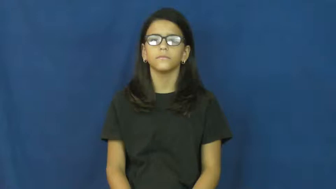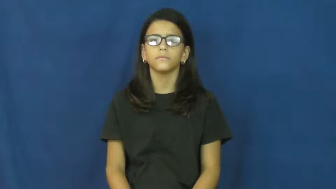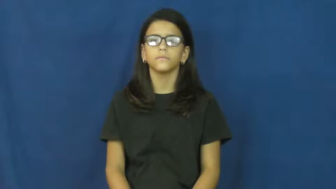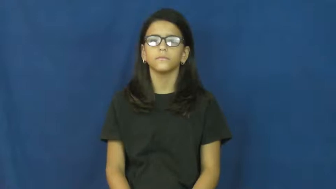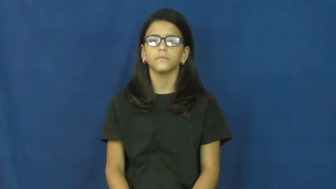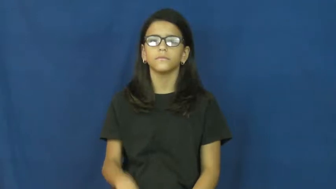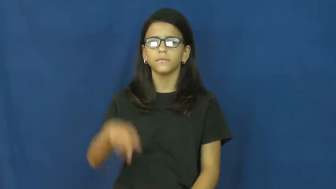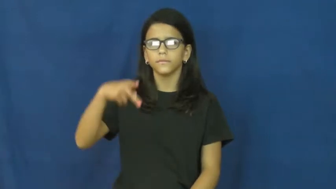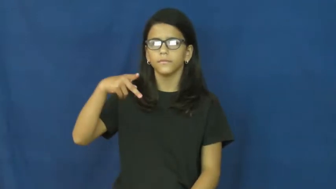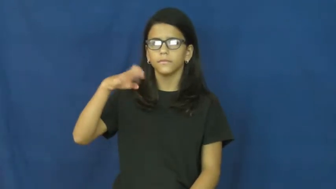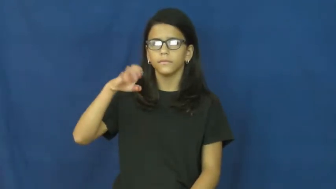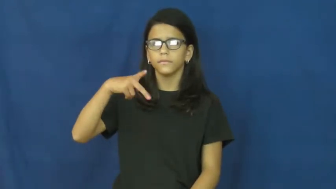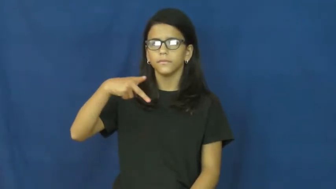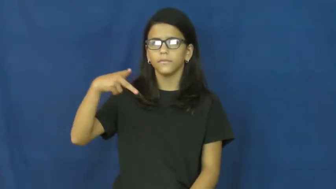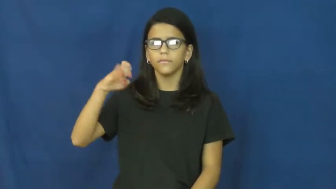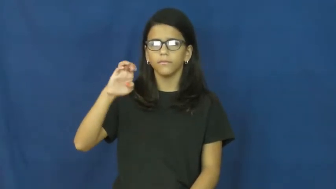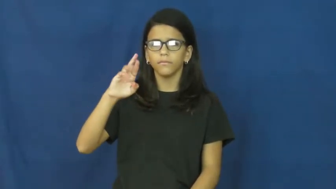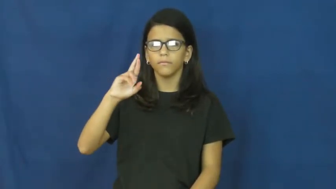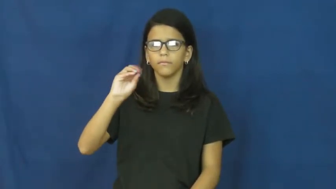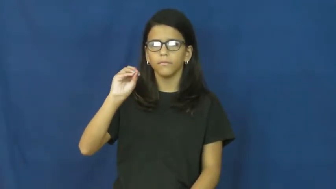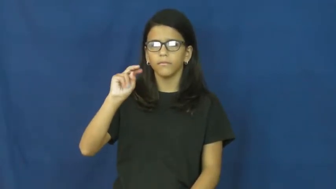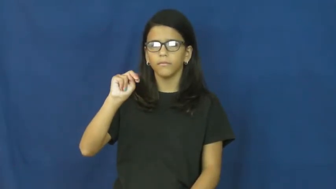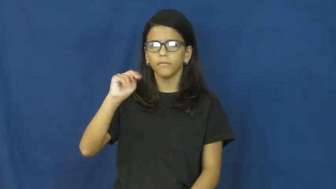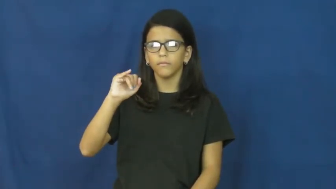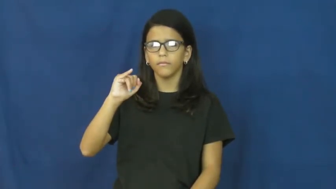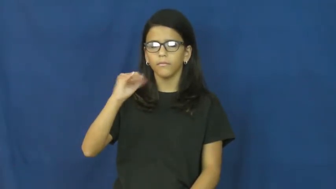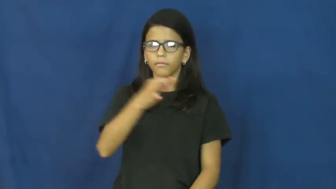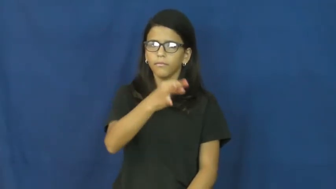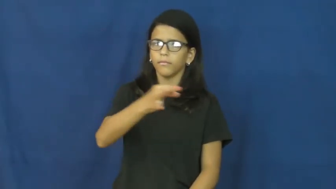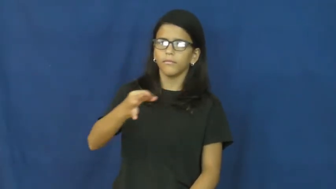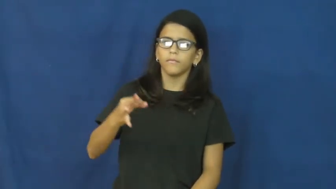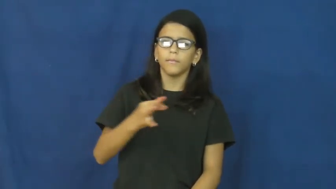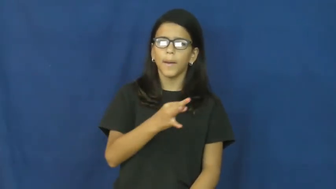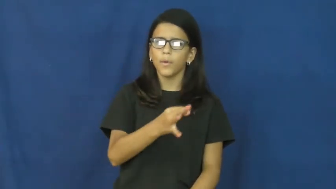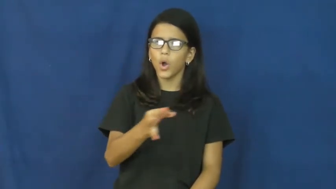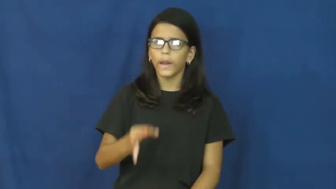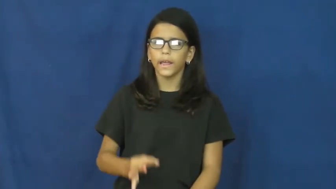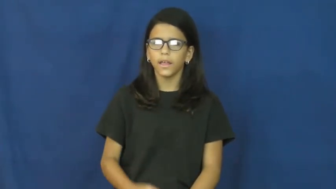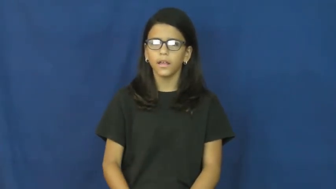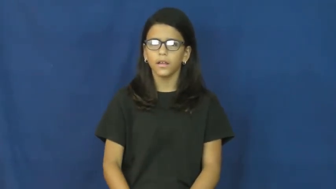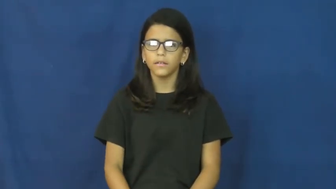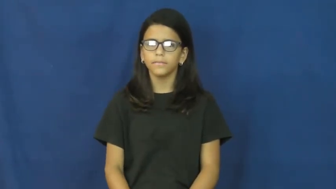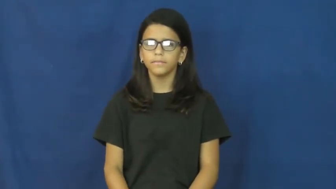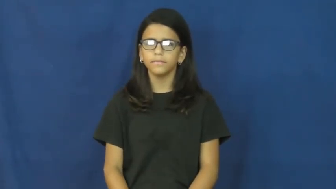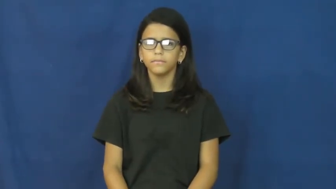pepperoni